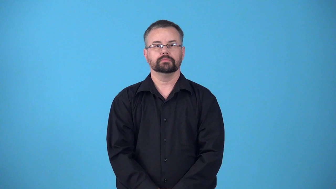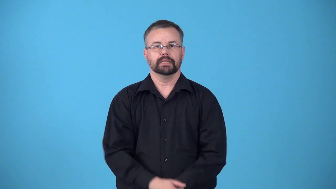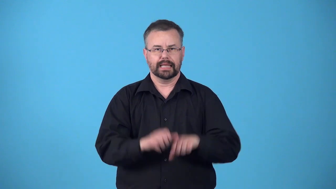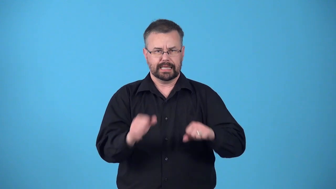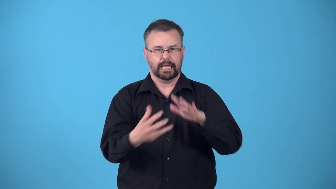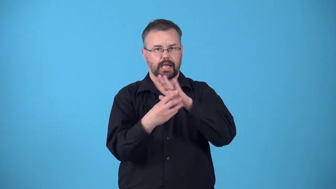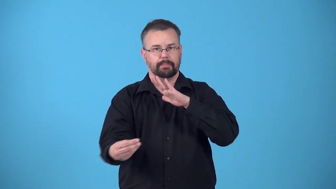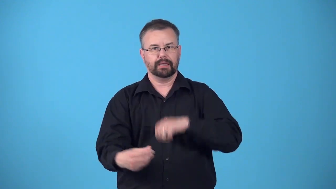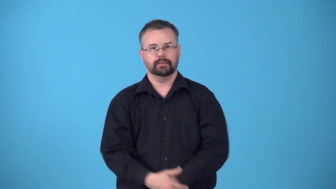reproducibility